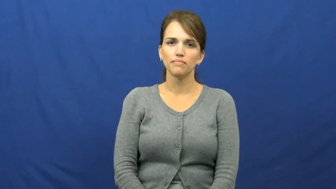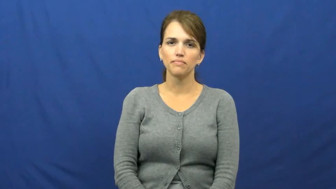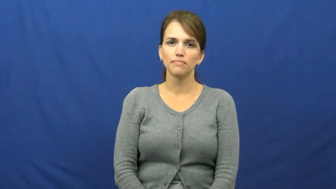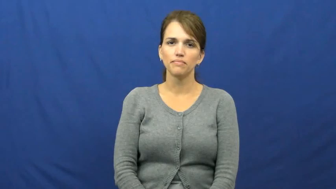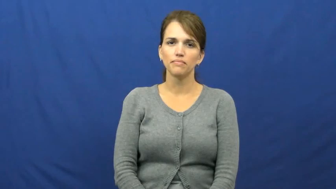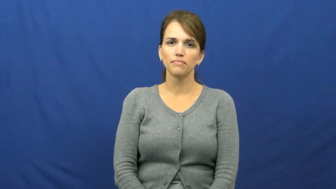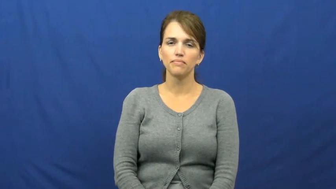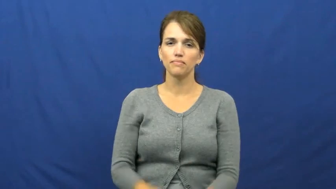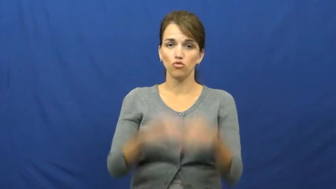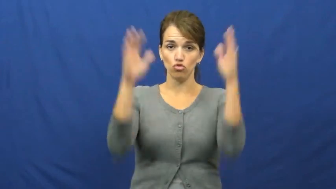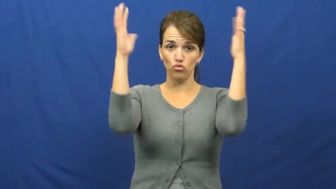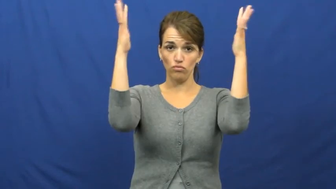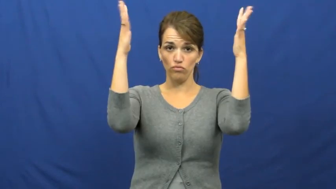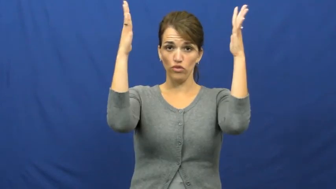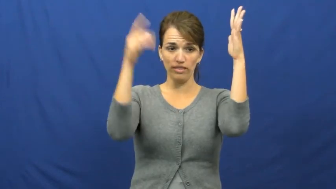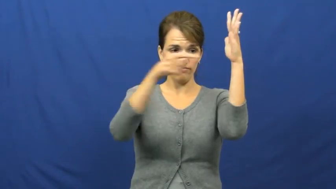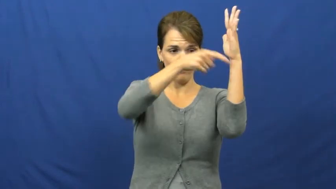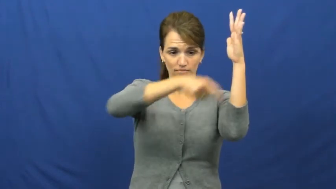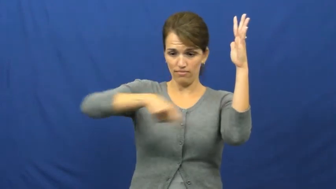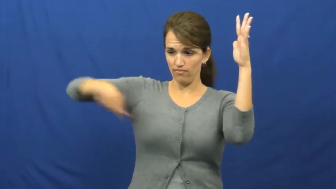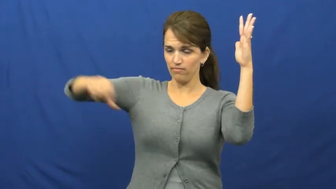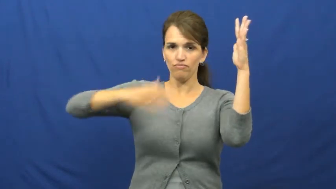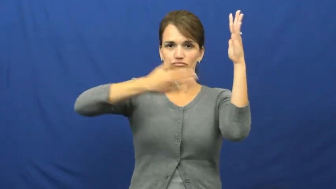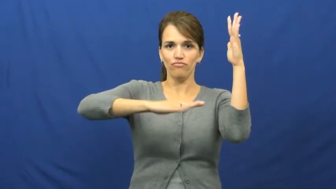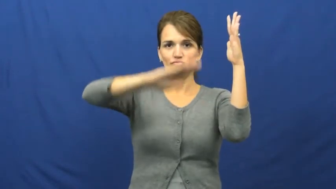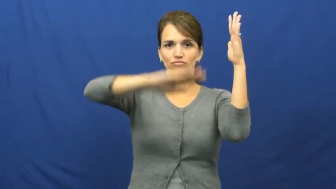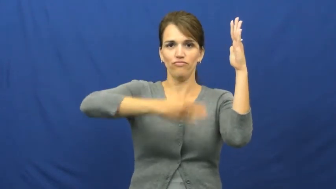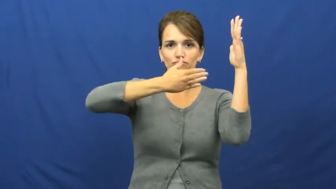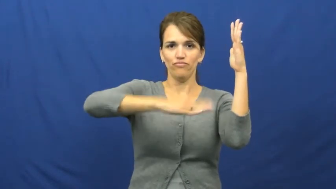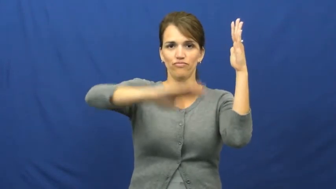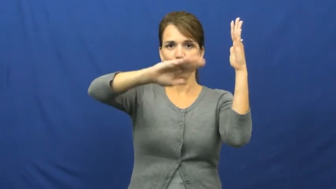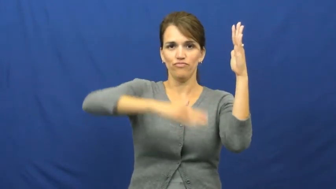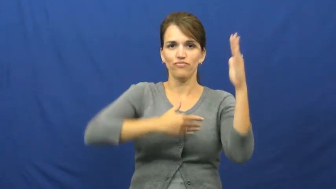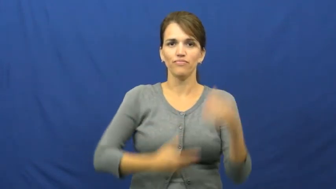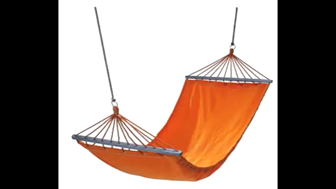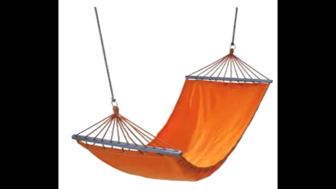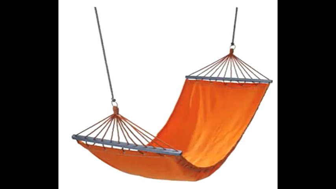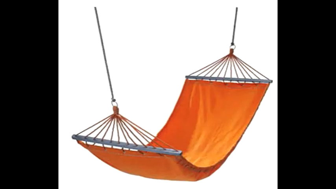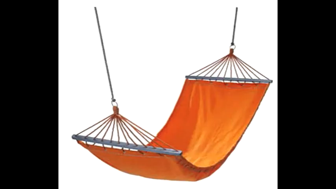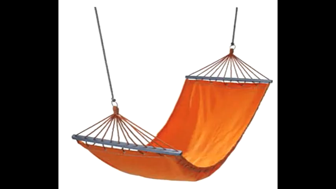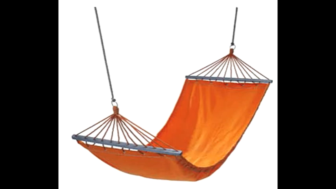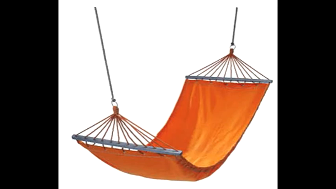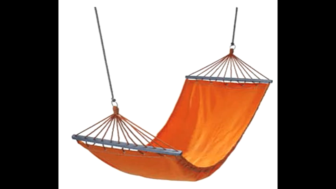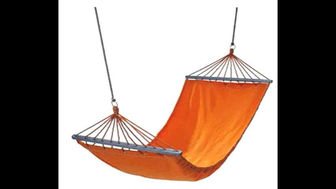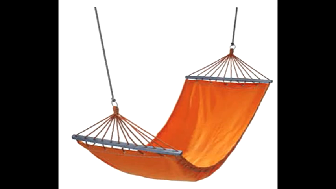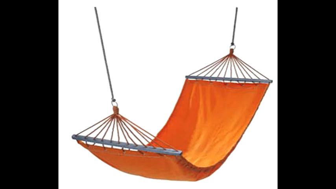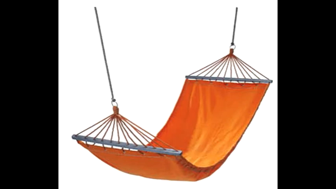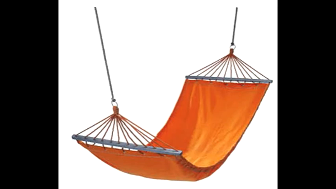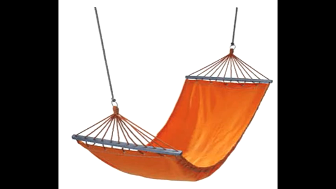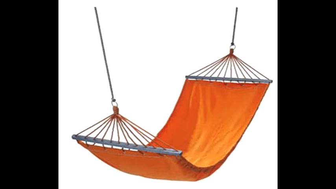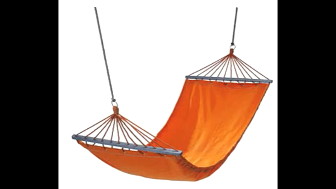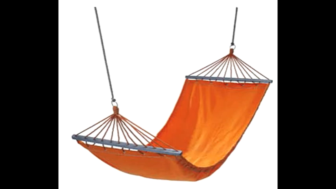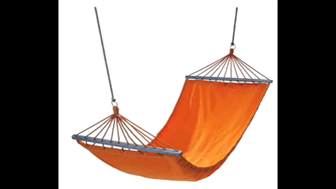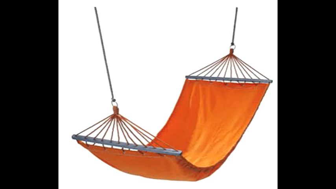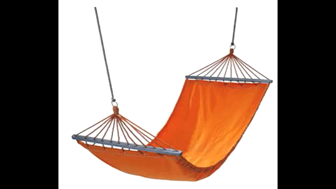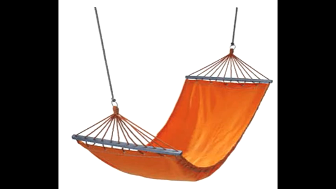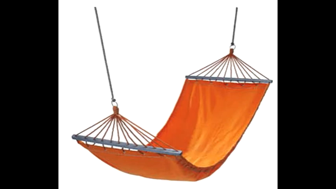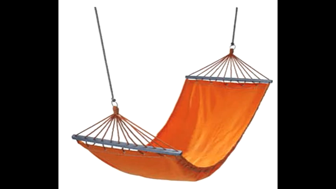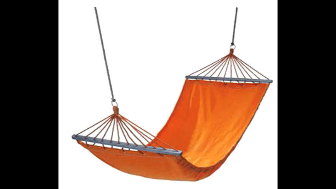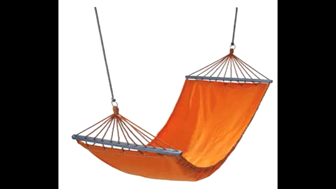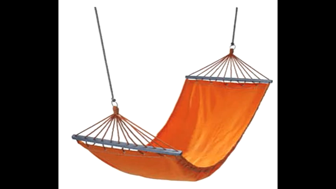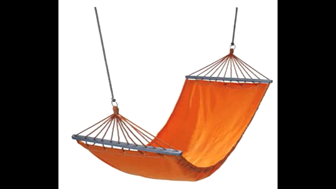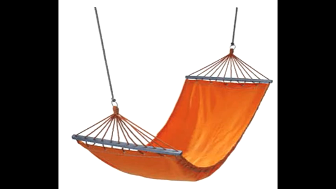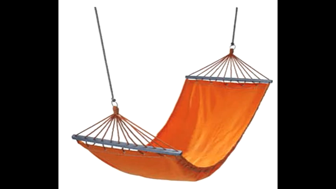hammock